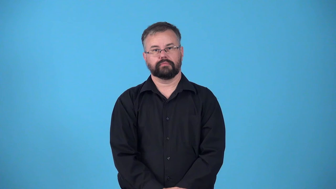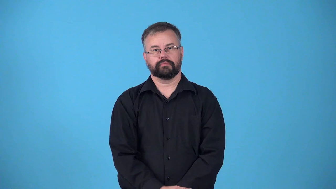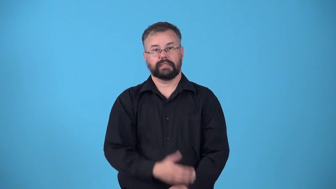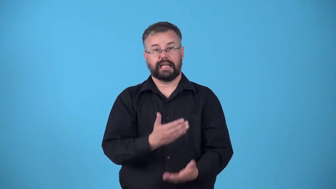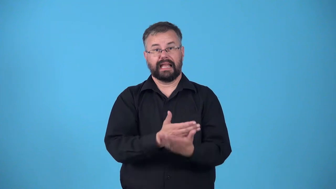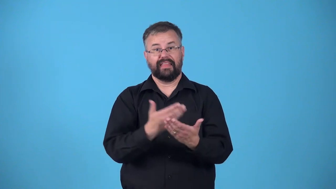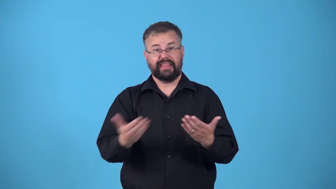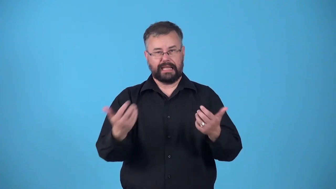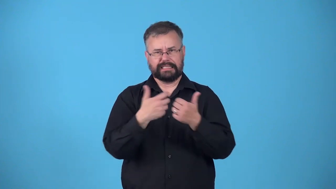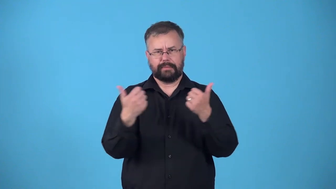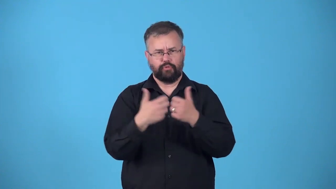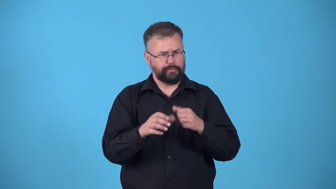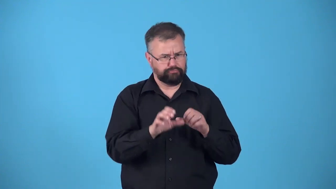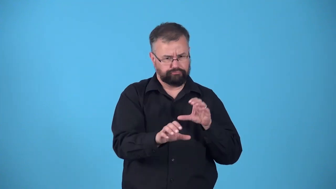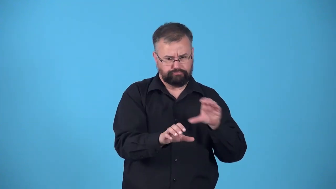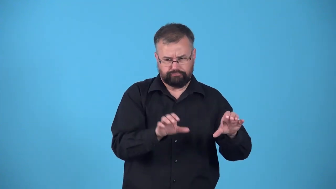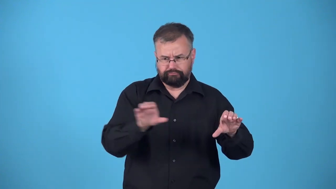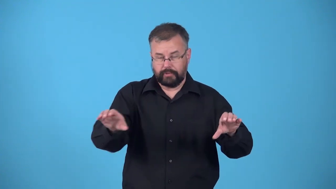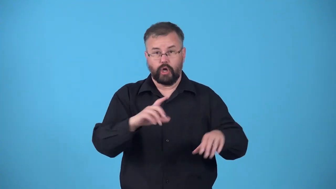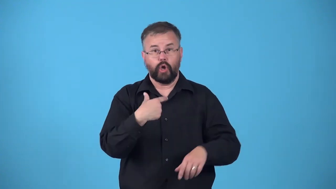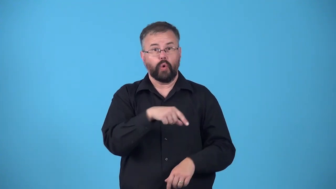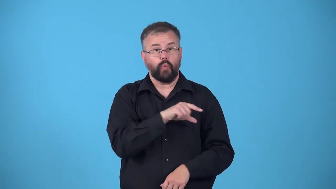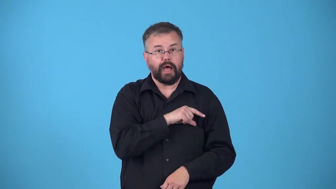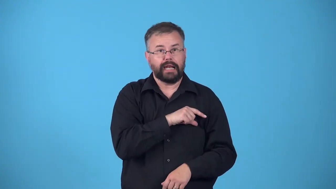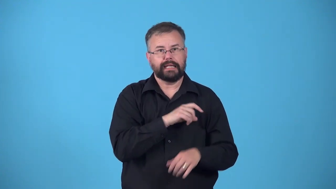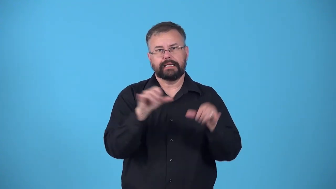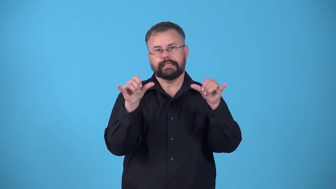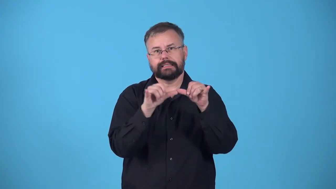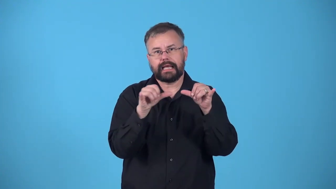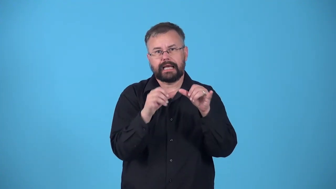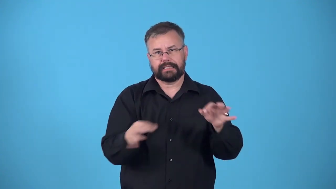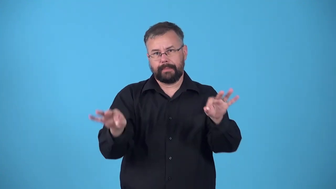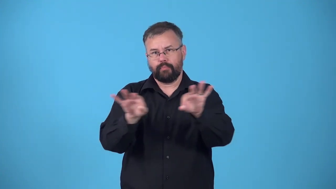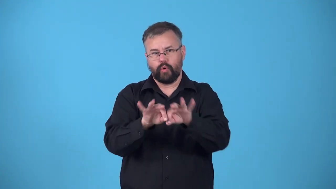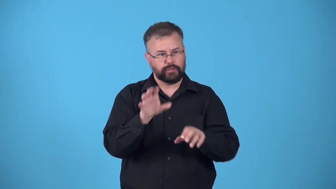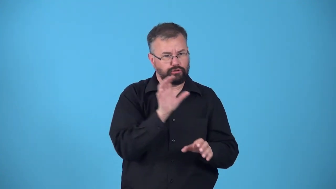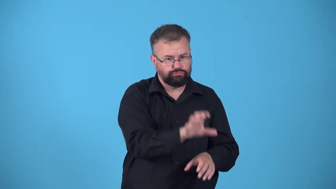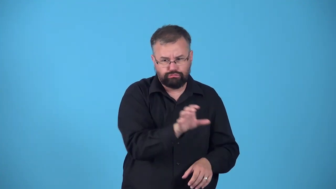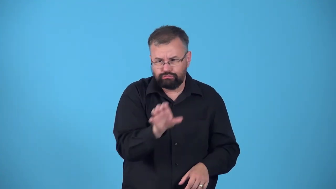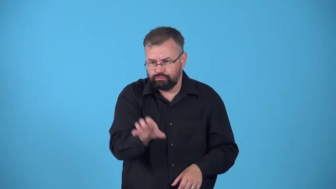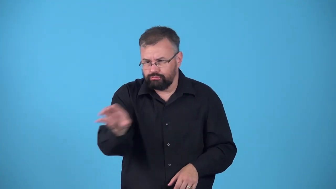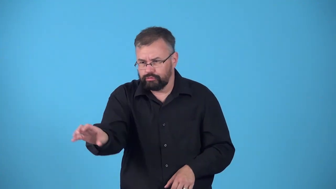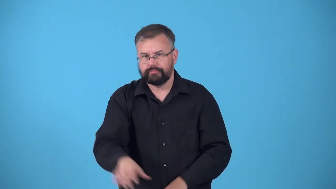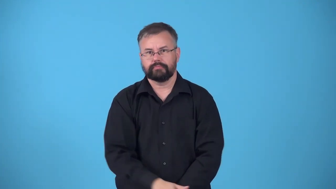grade